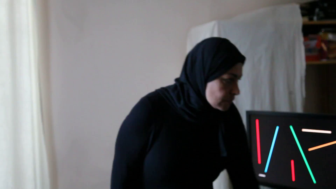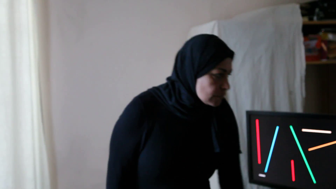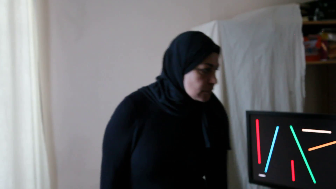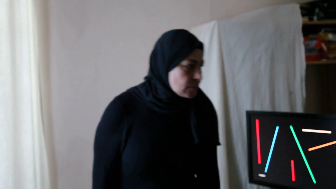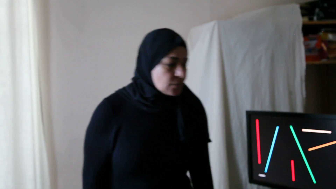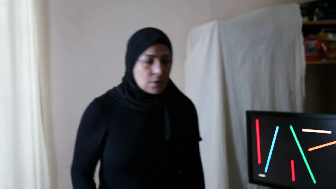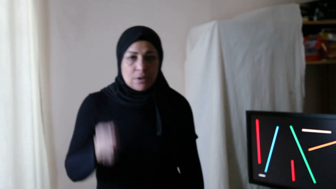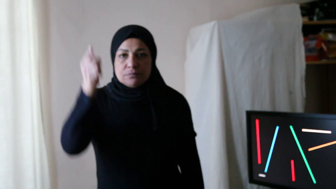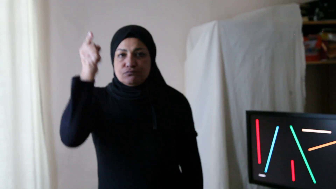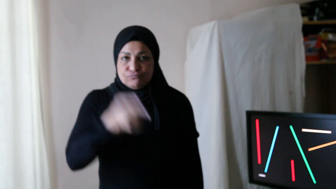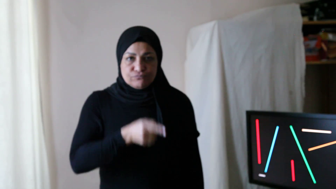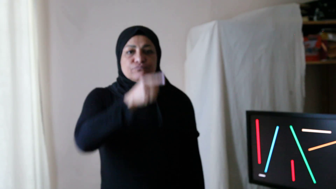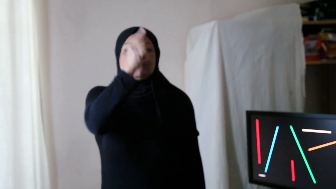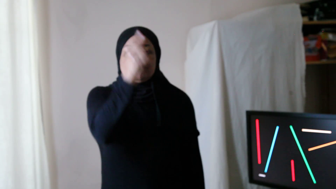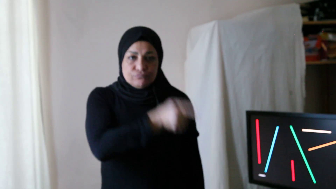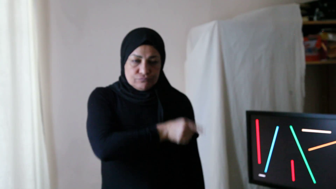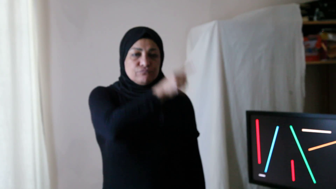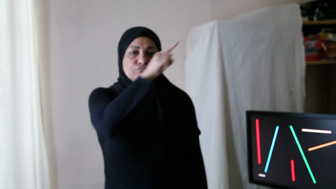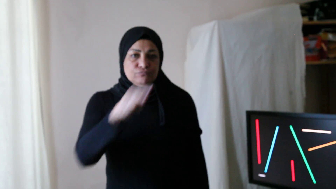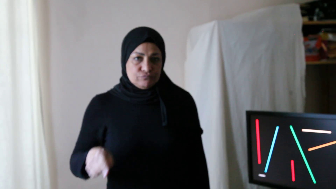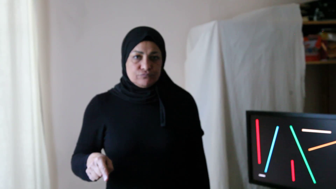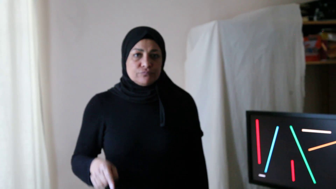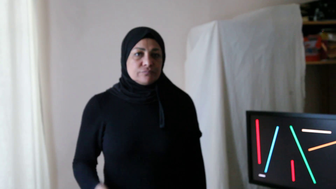line